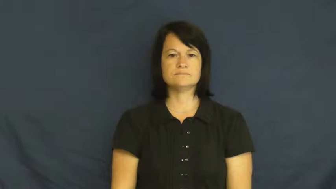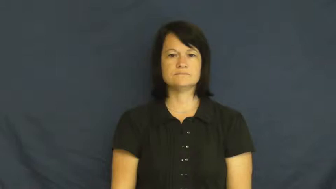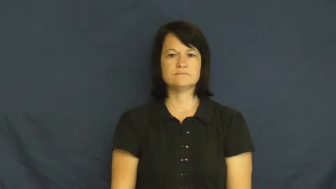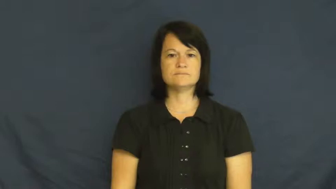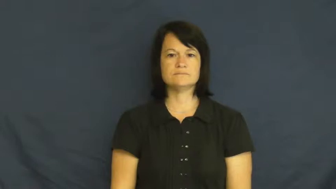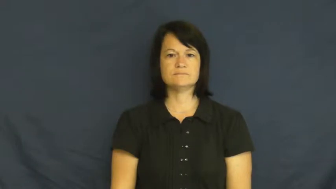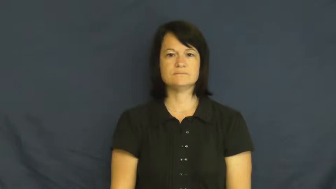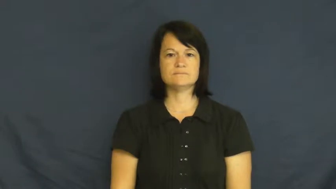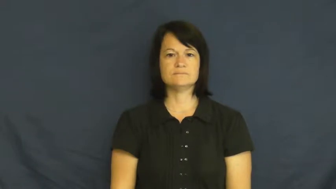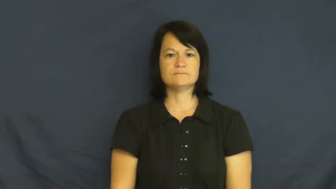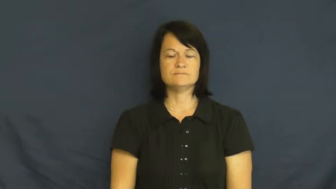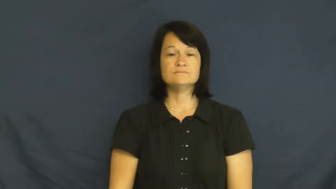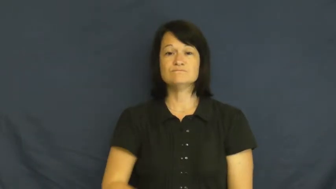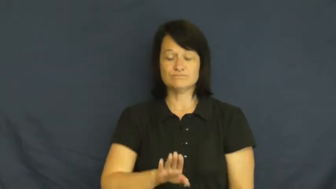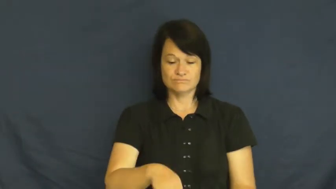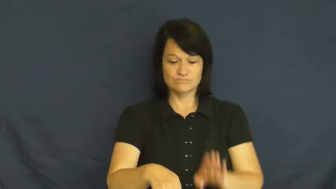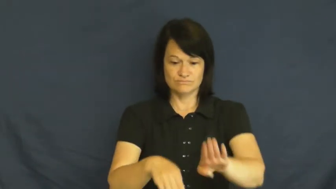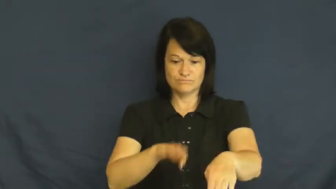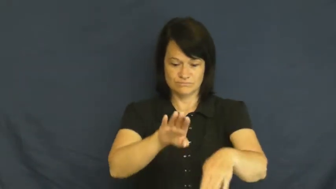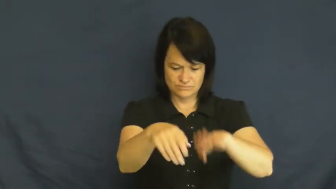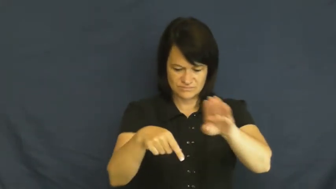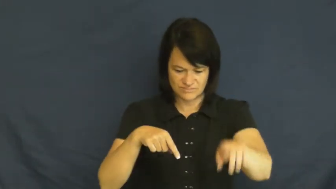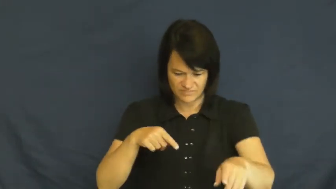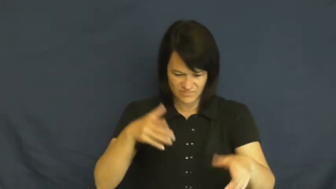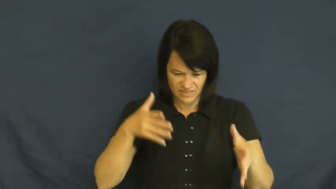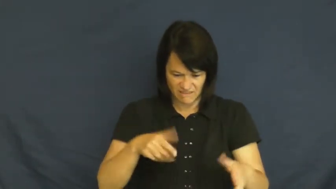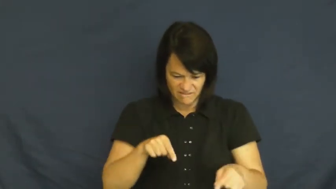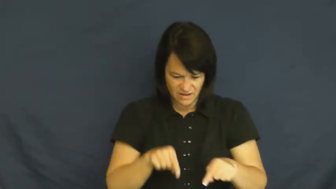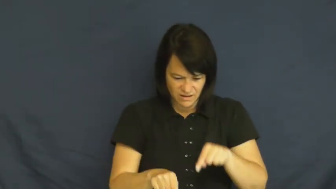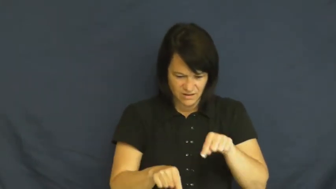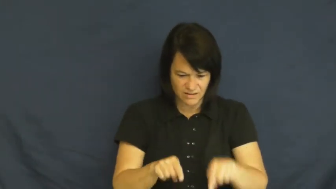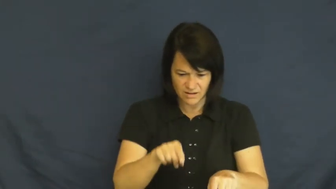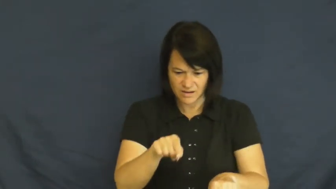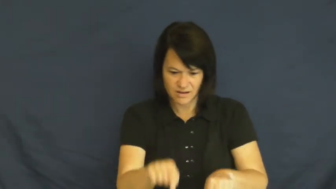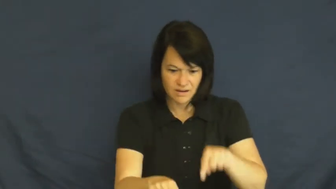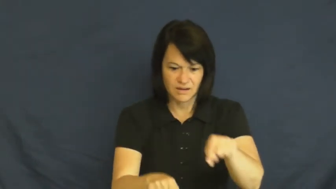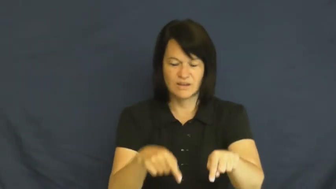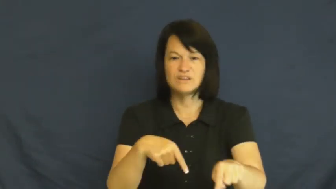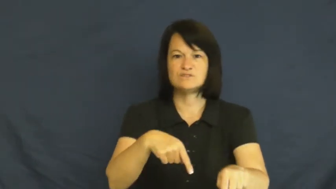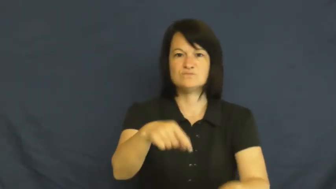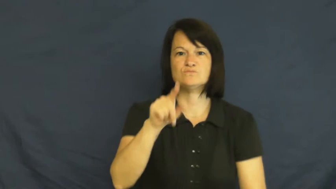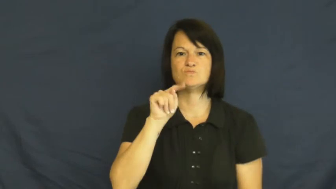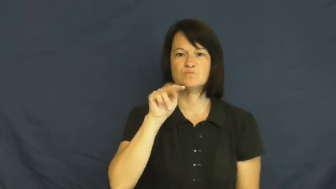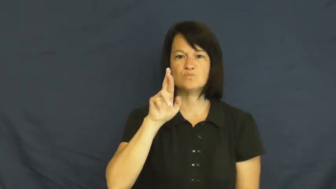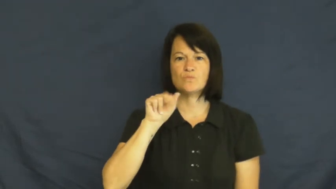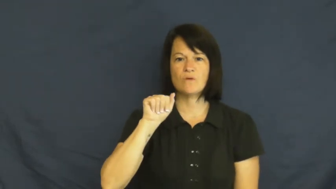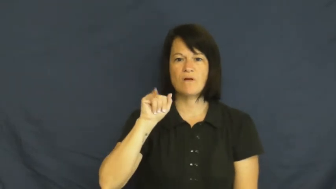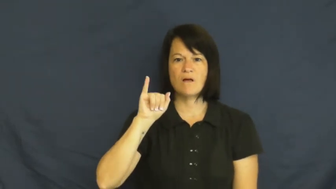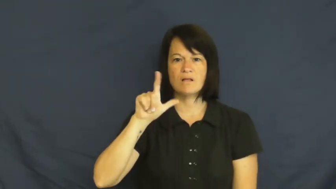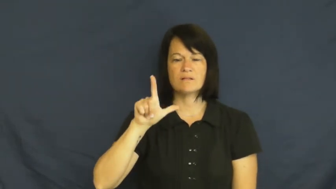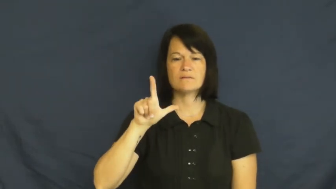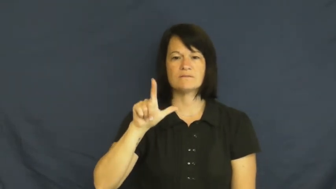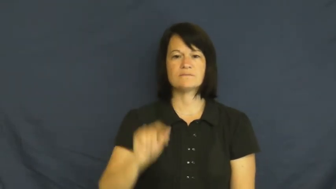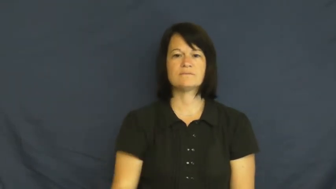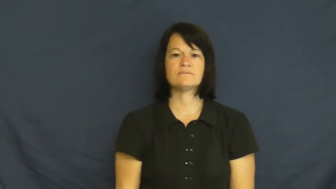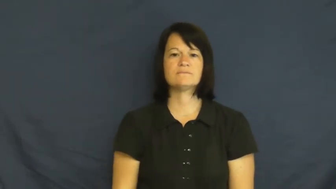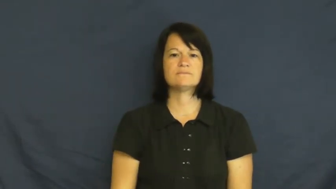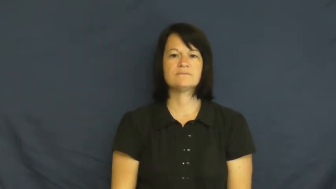trail,spoor-tracks